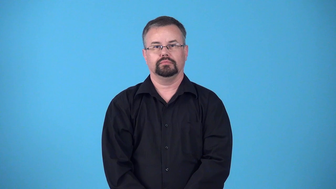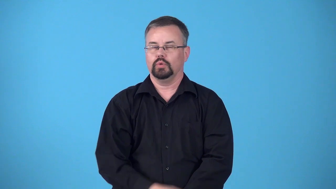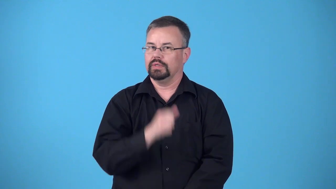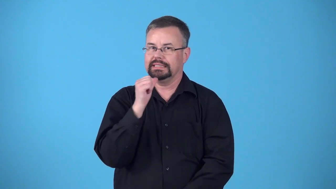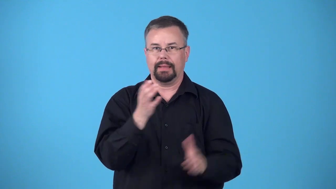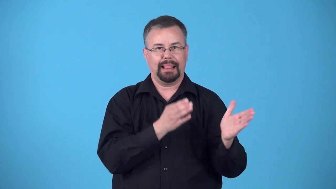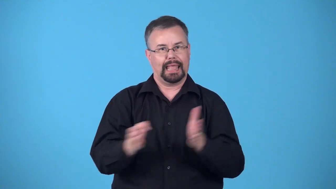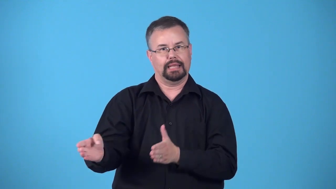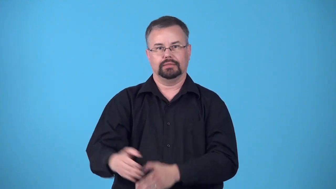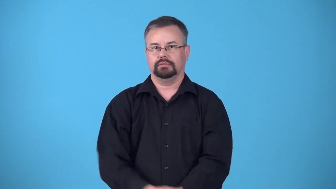on a lark